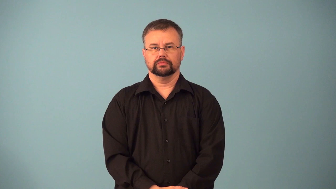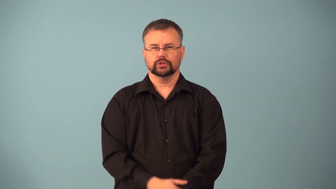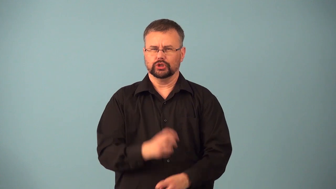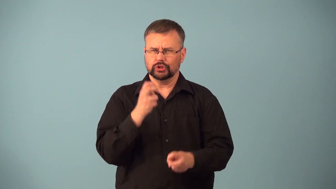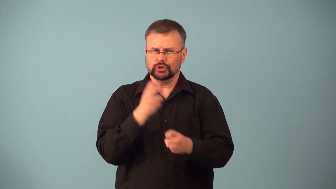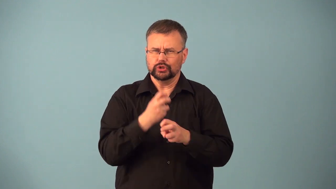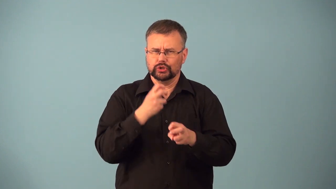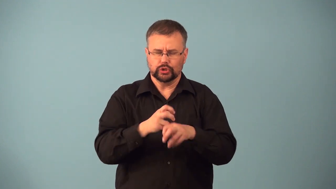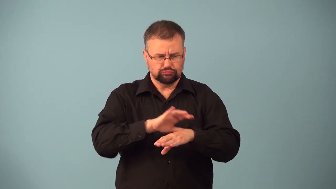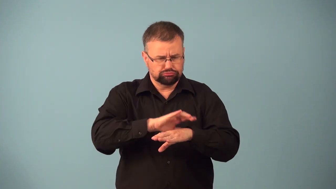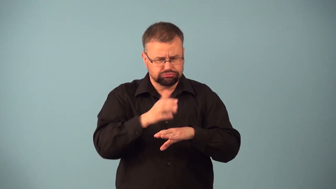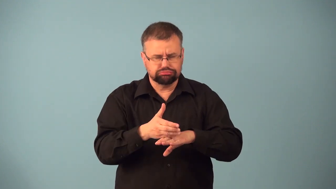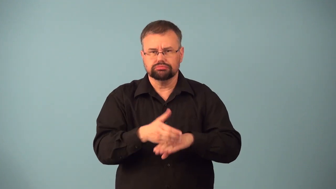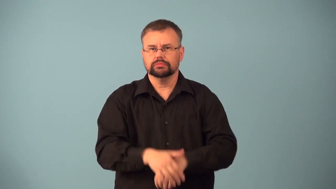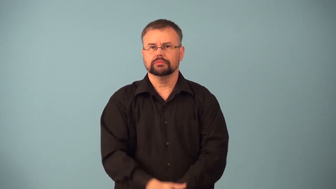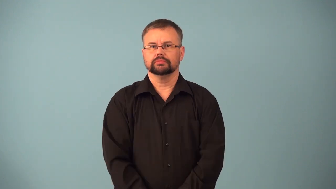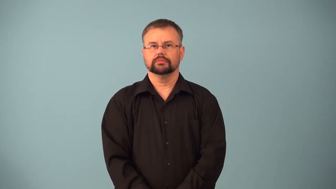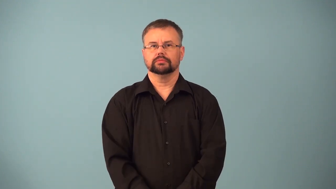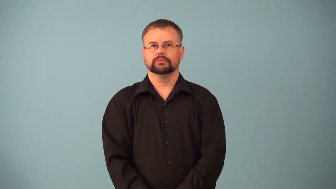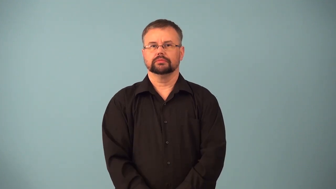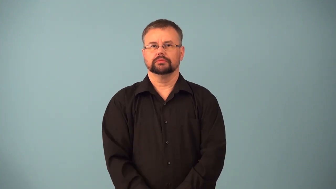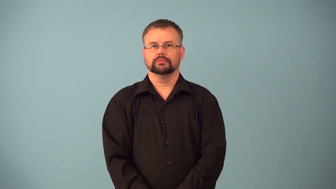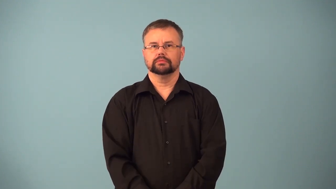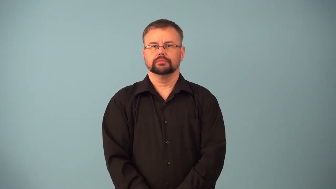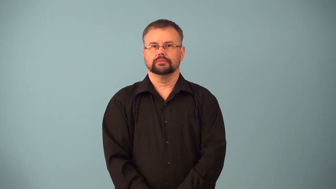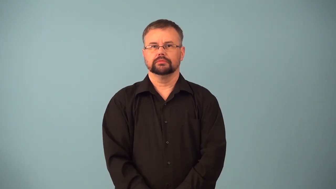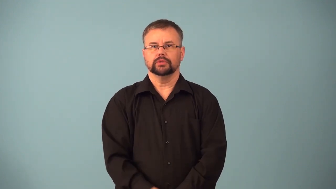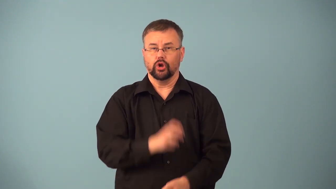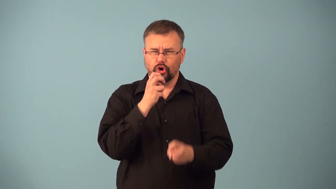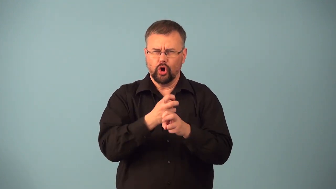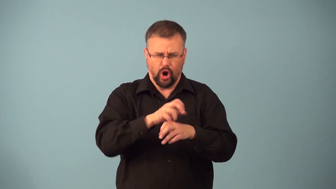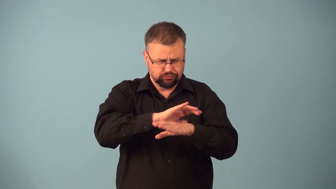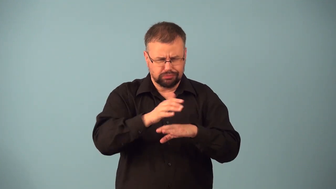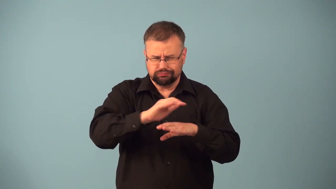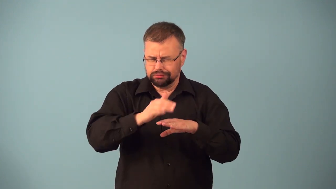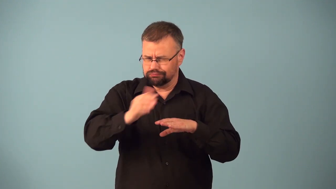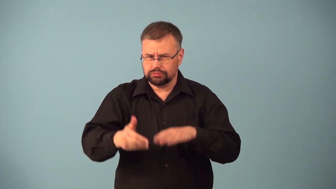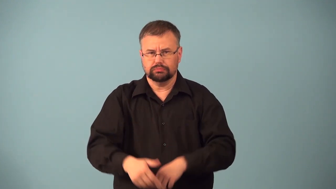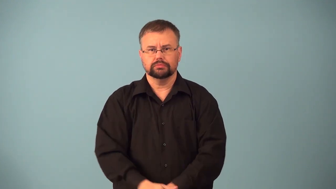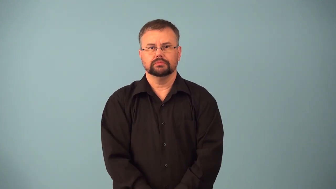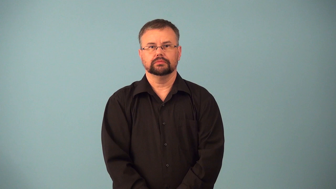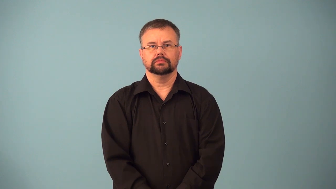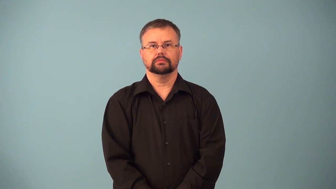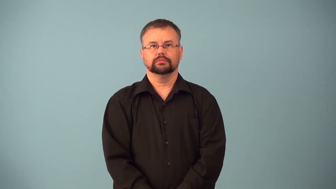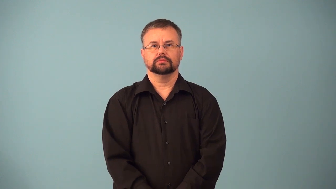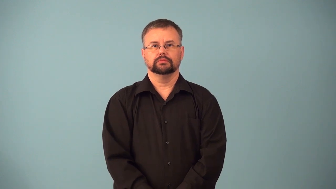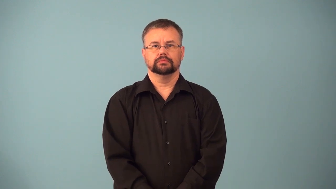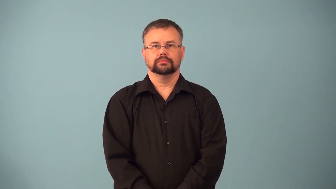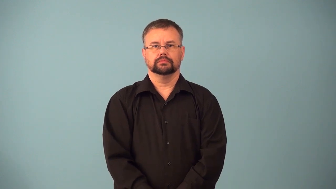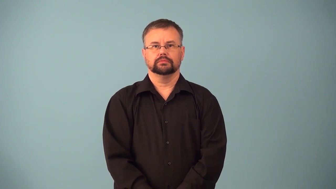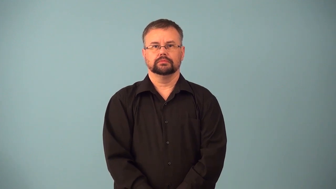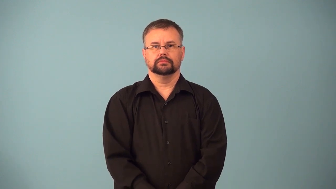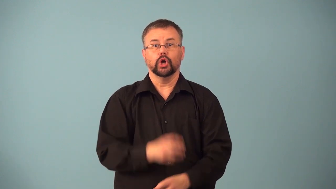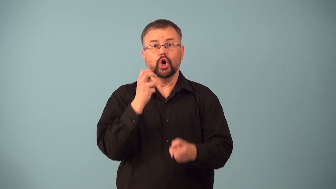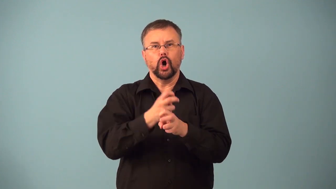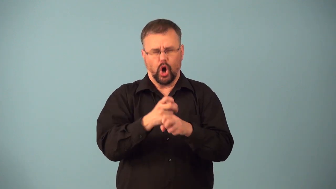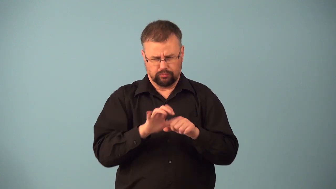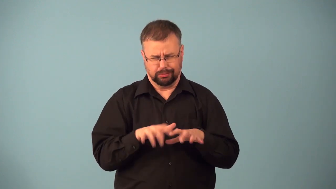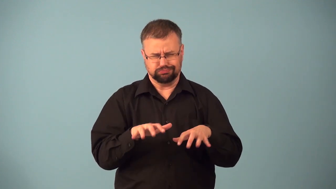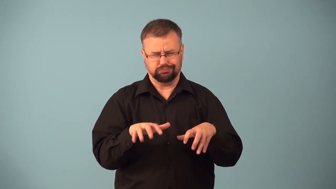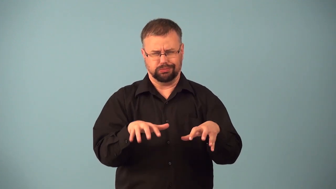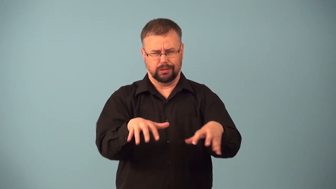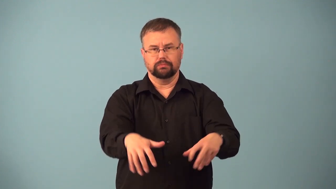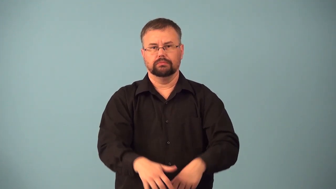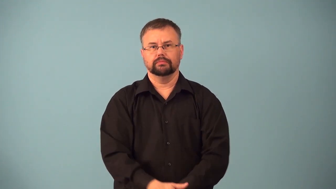knobby,knobbier,knobbiest